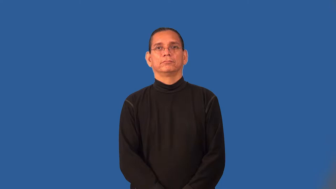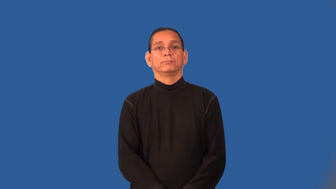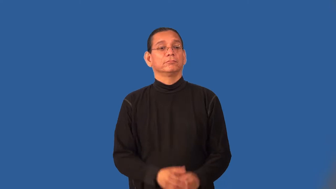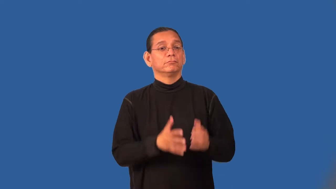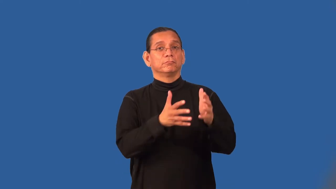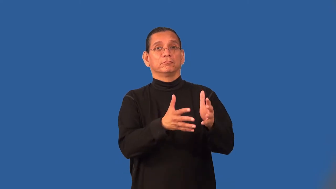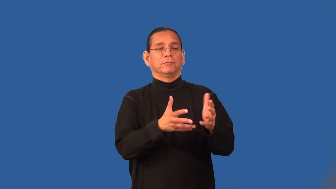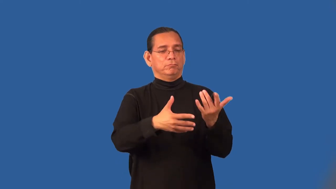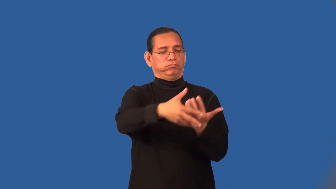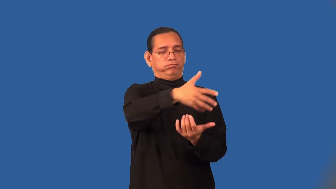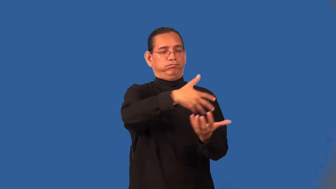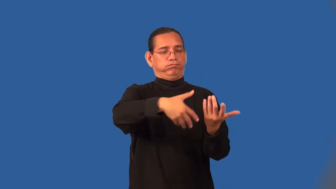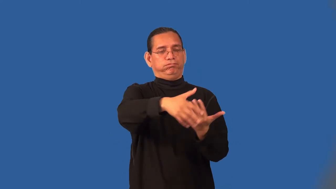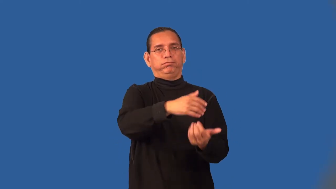steep,infuse-tea